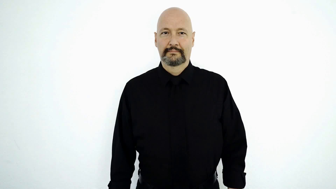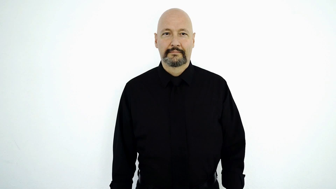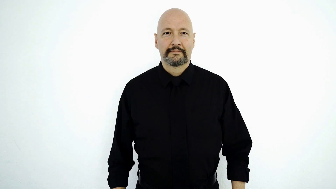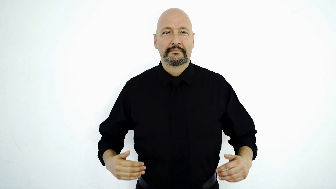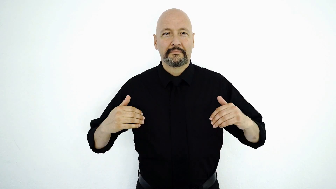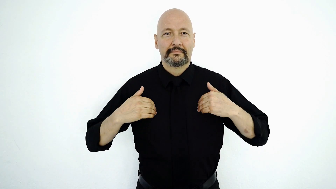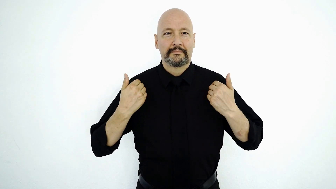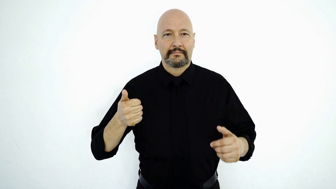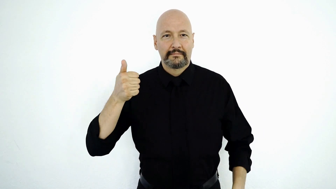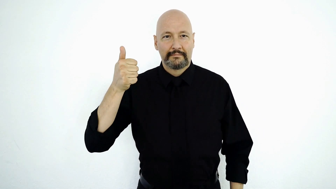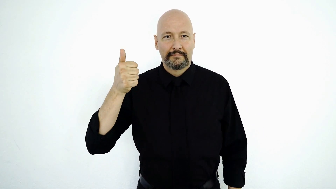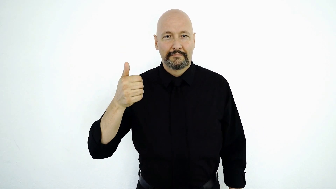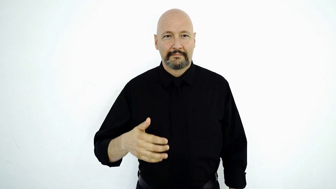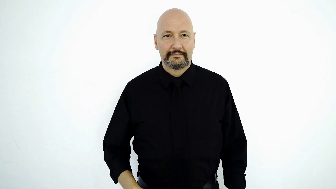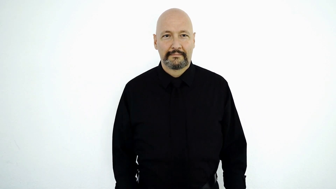YOUNGER